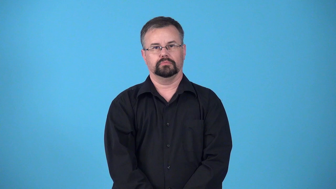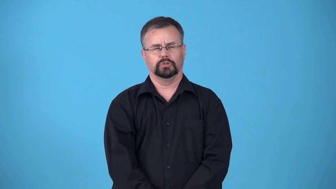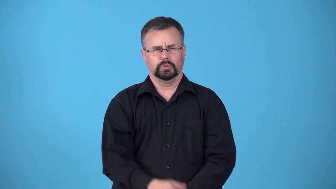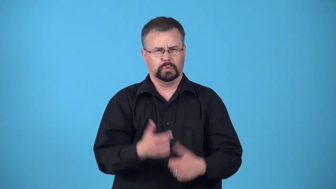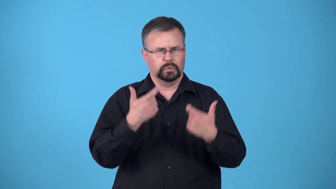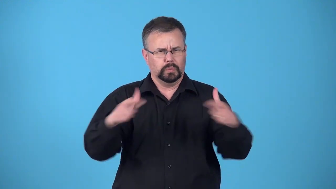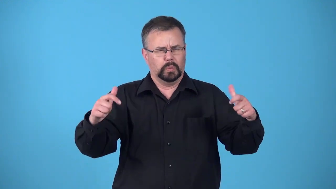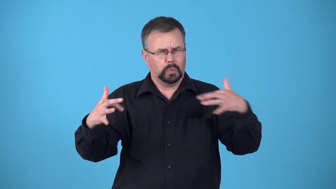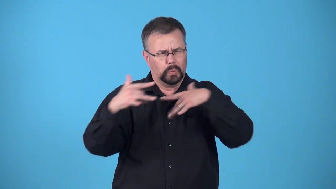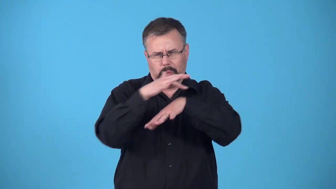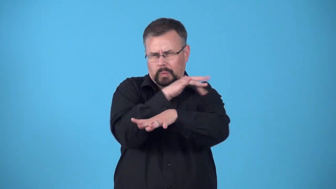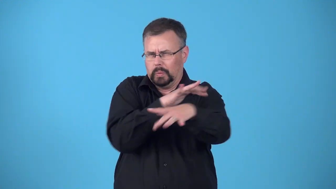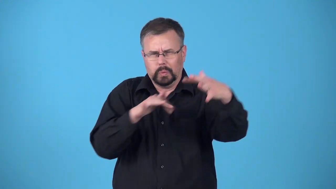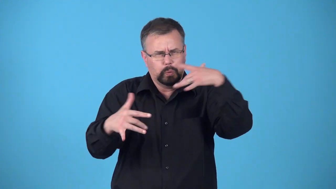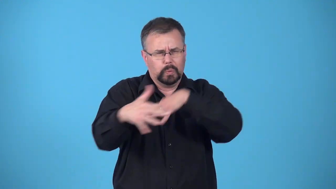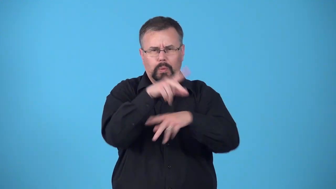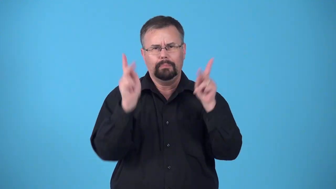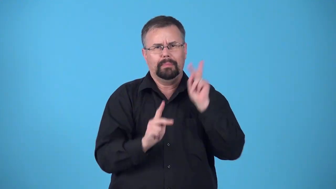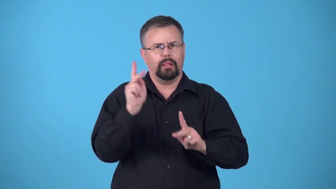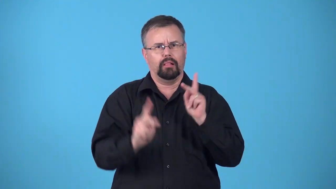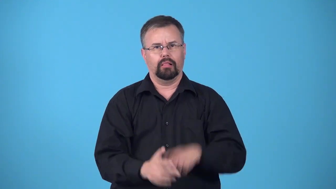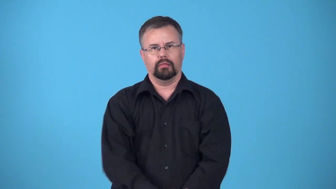the world and his wife